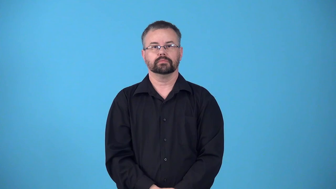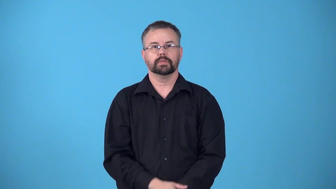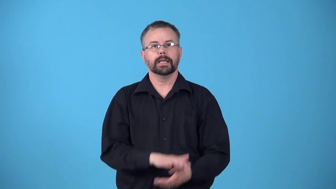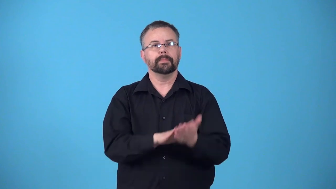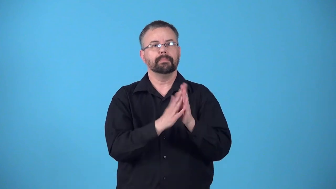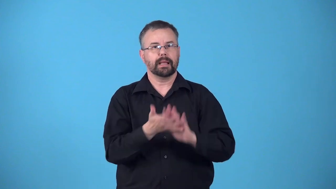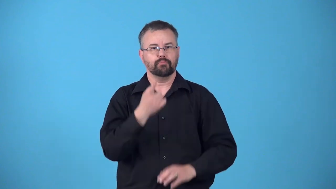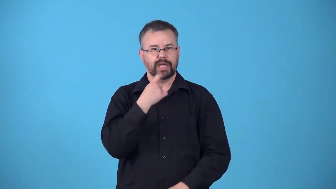redden-become red